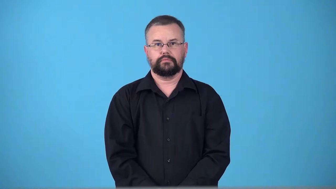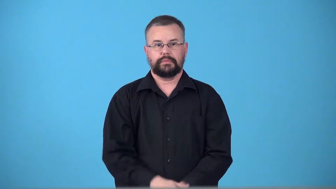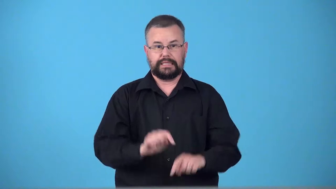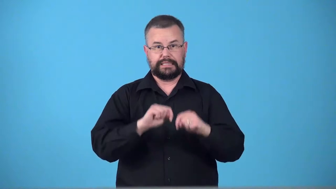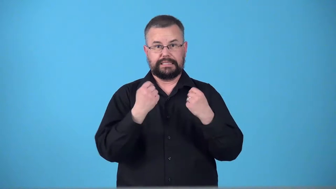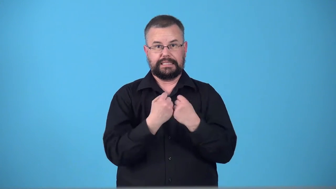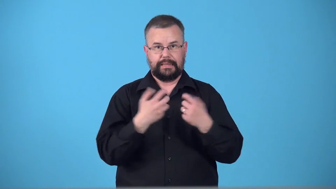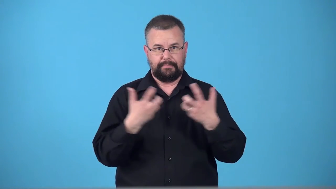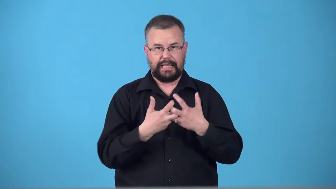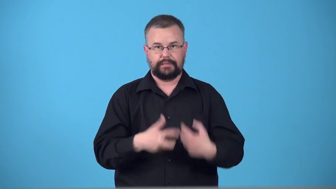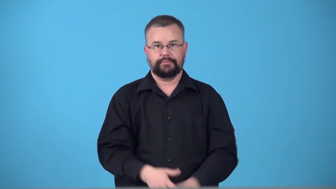teammate